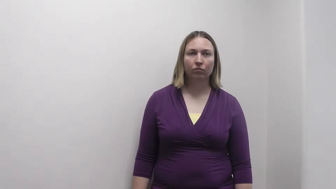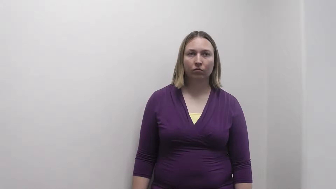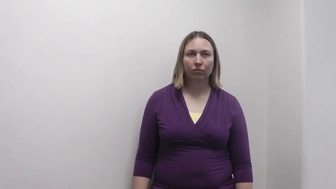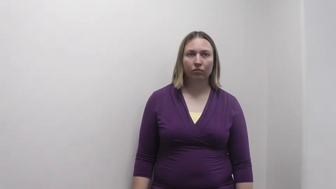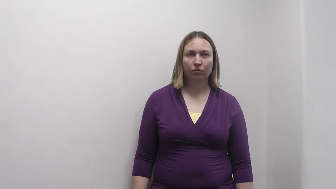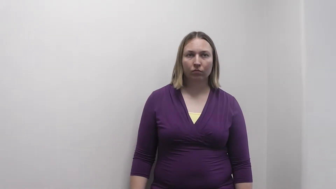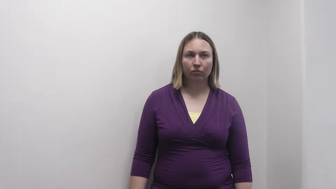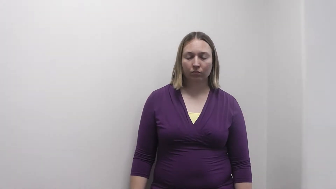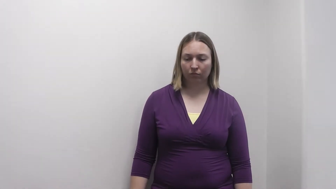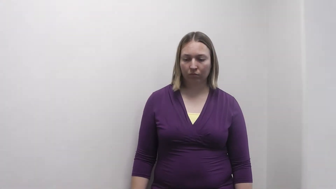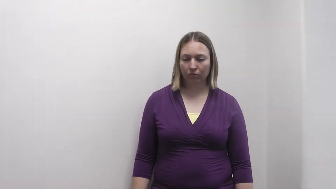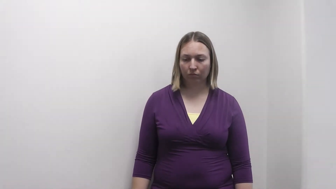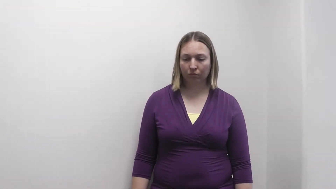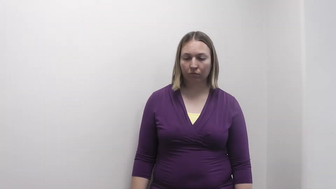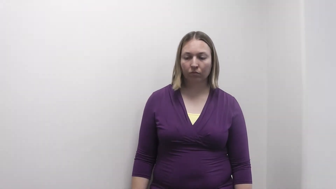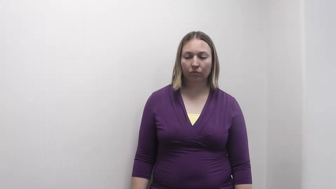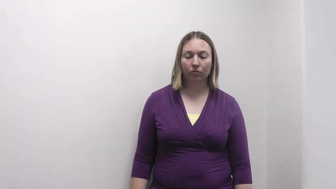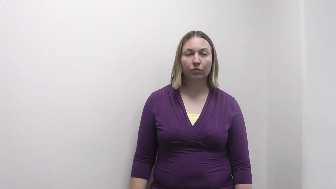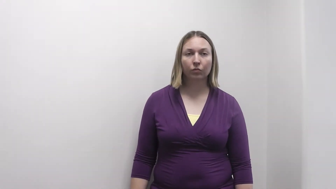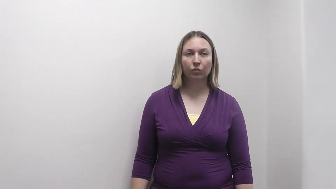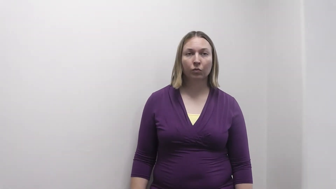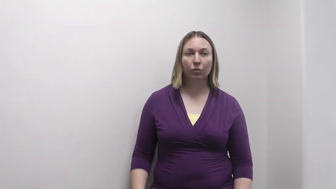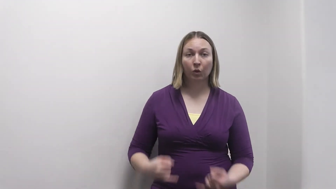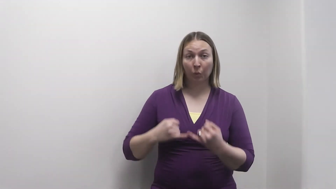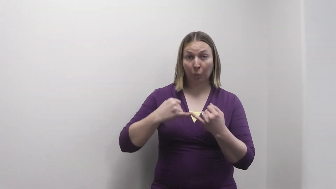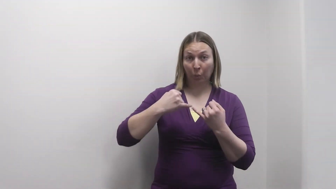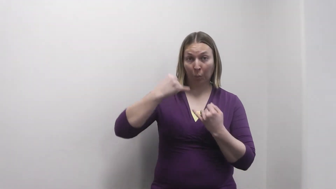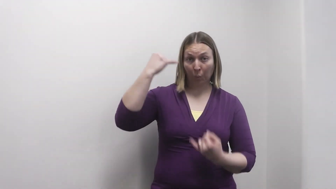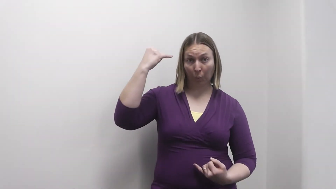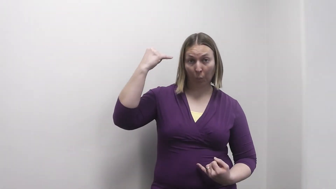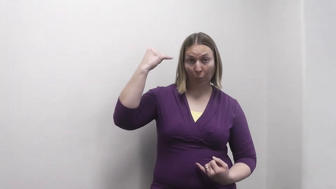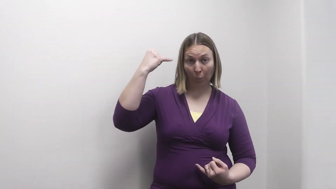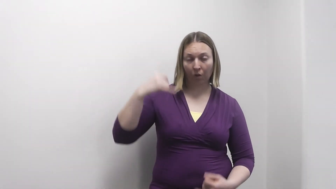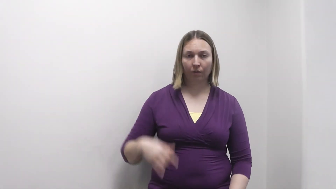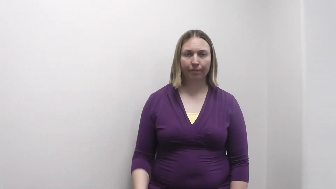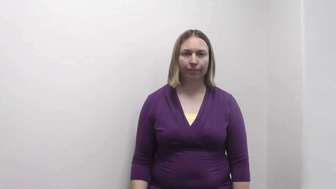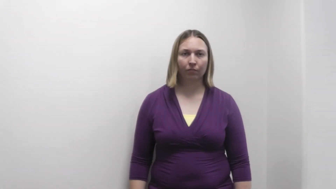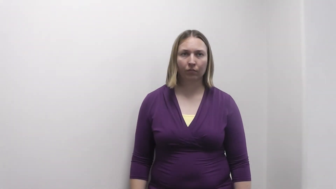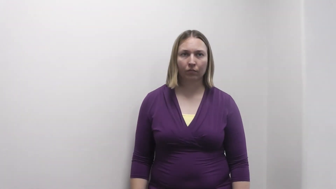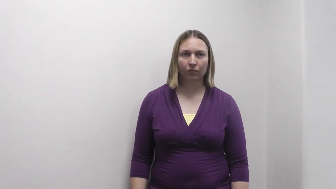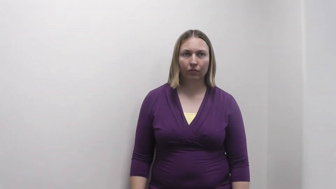SKINNY/THIN